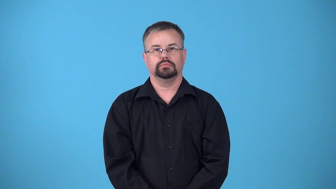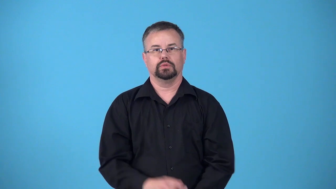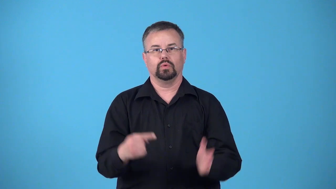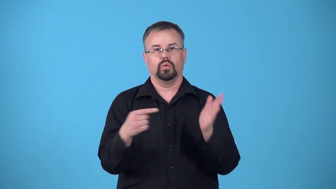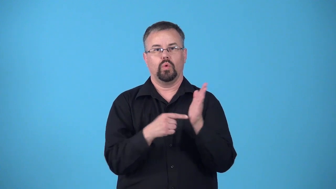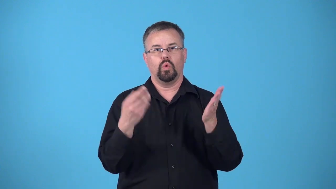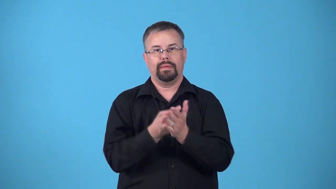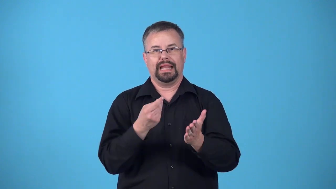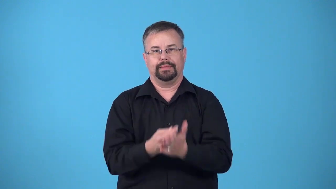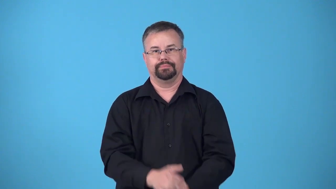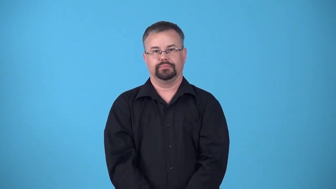in the hole